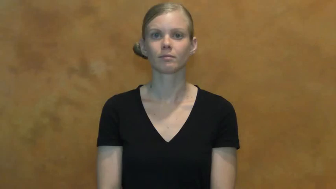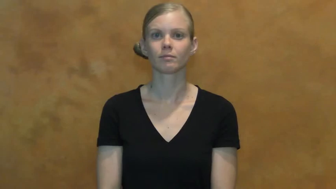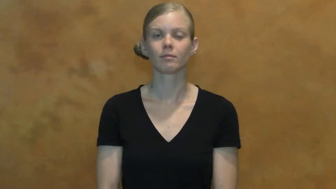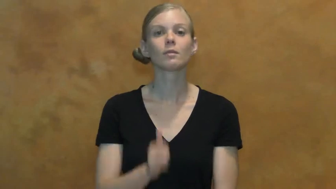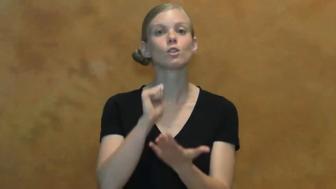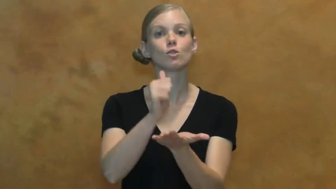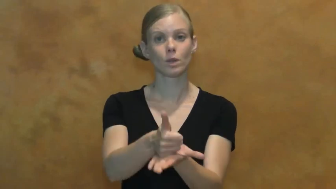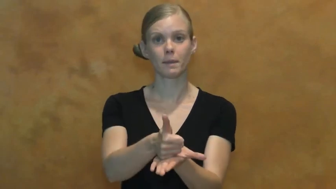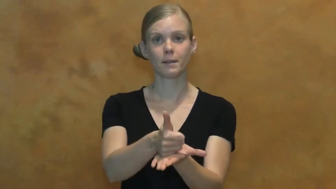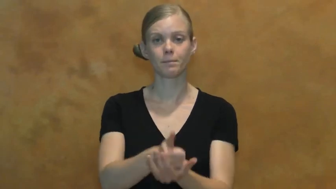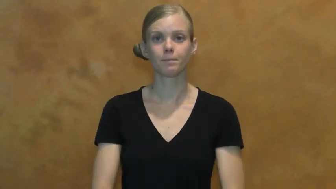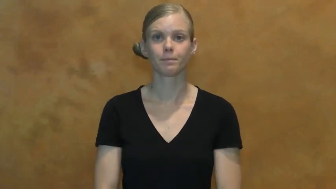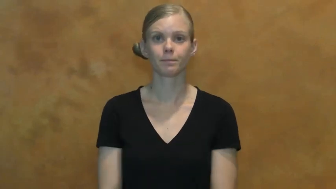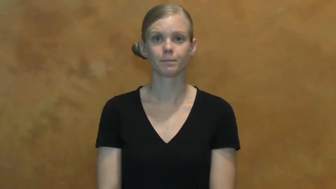treatment